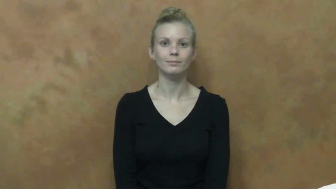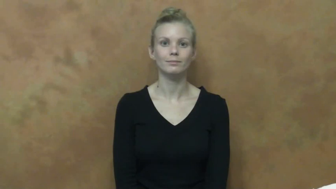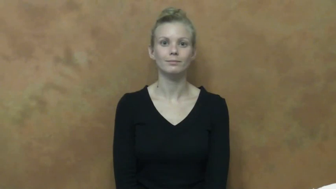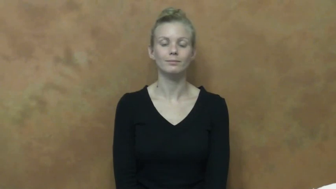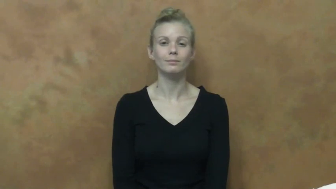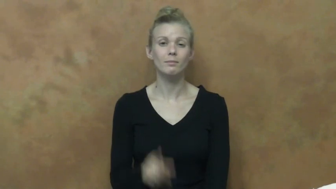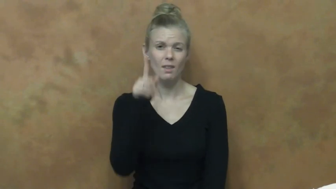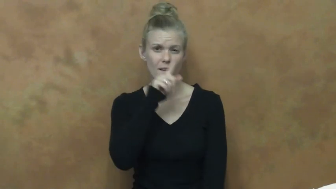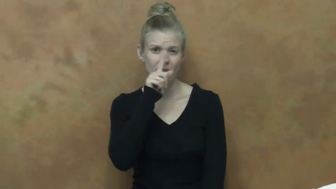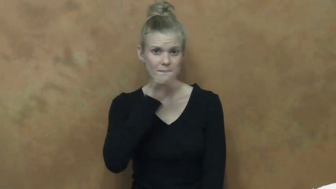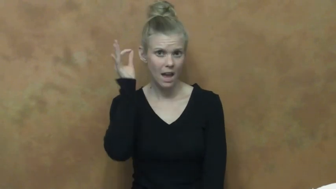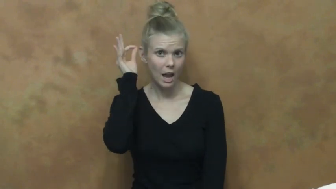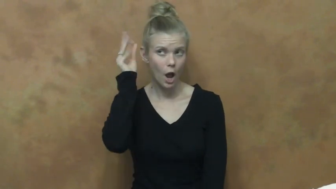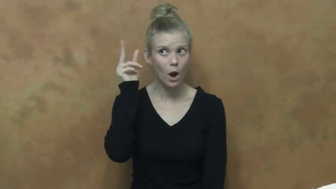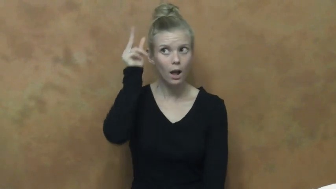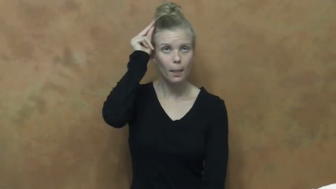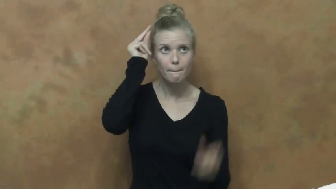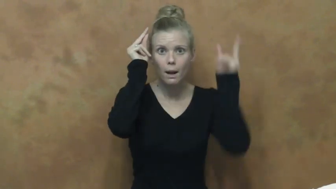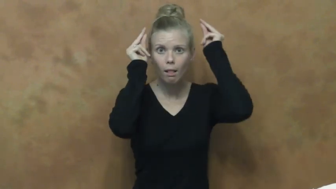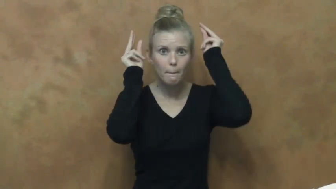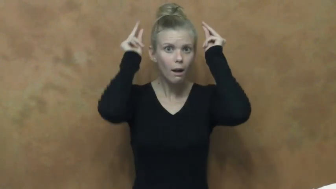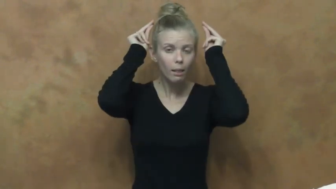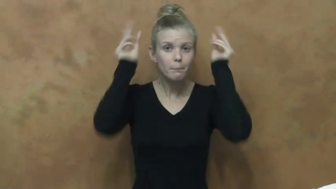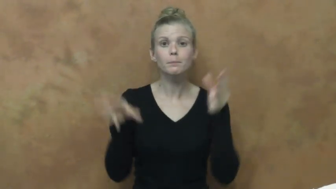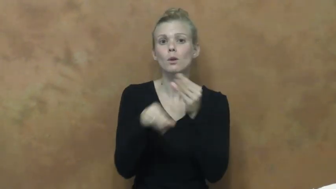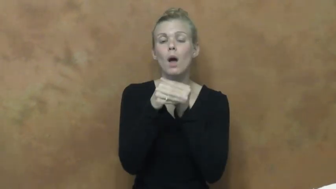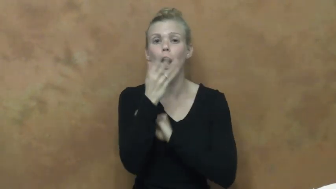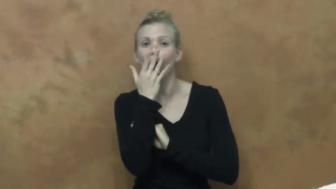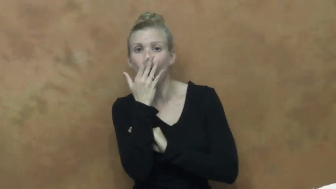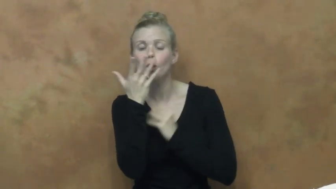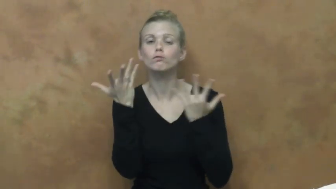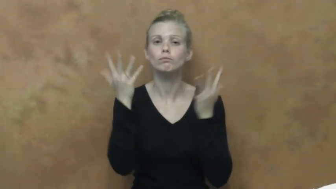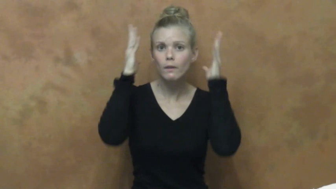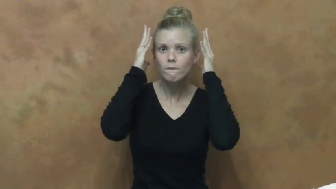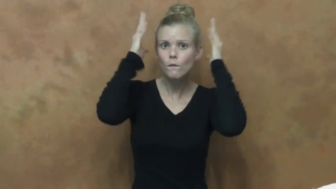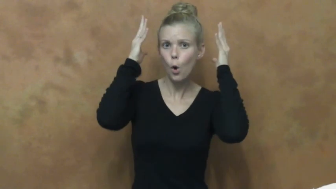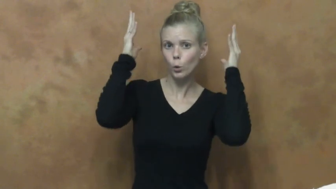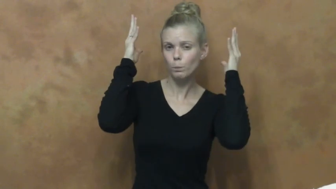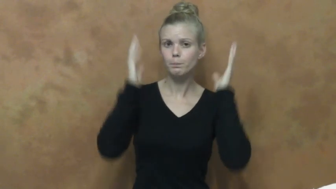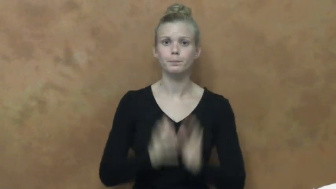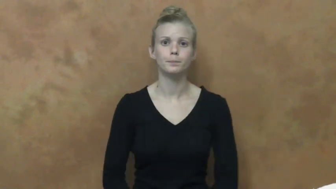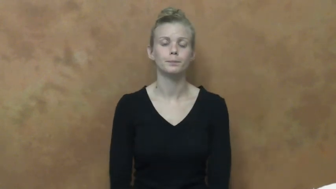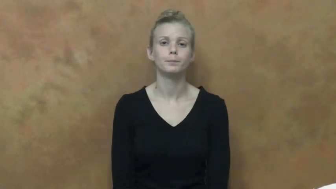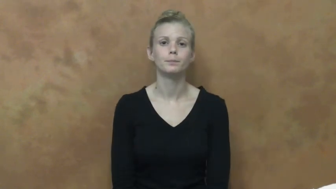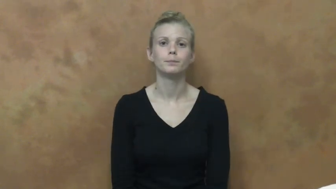add ins